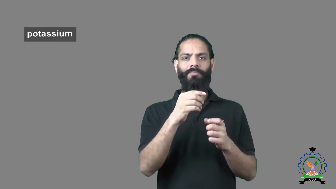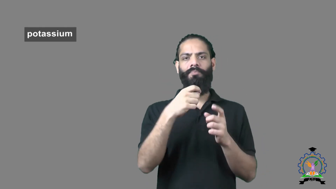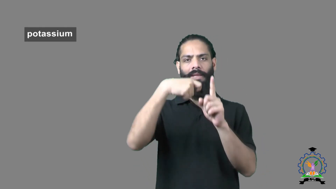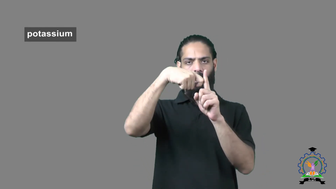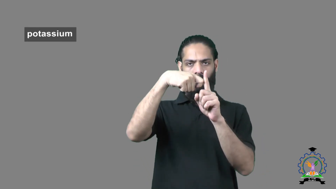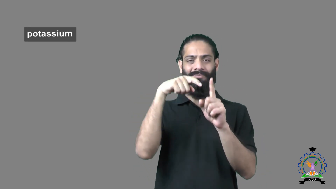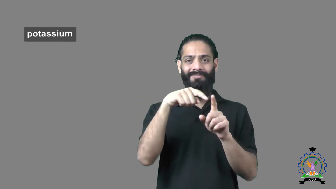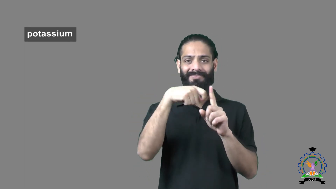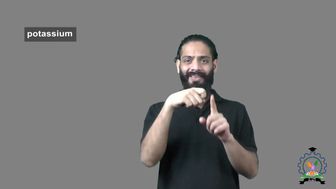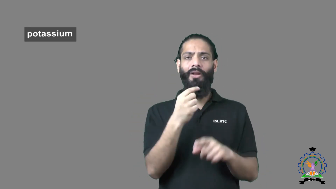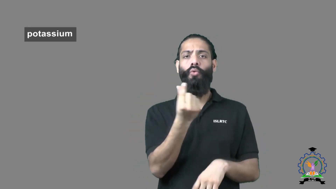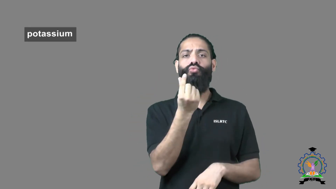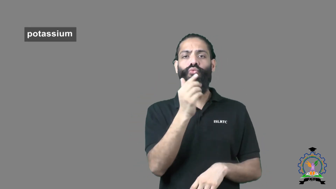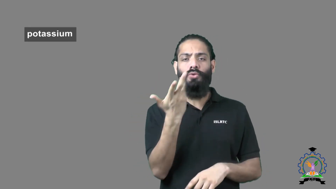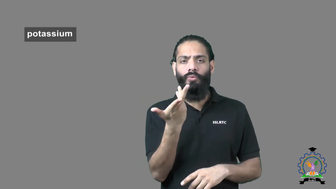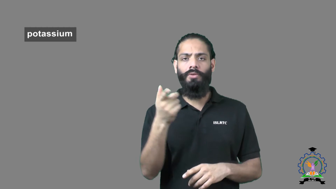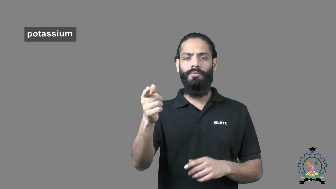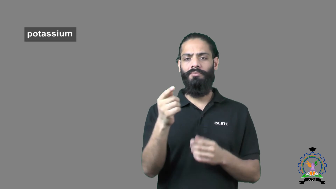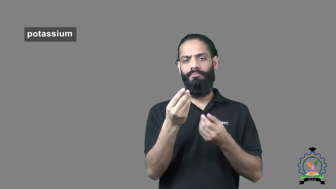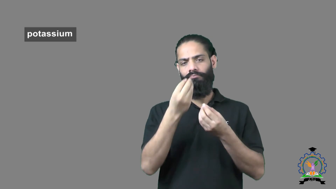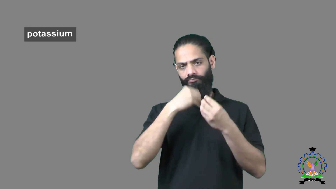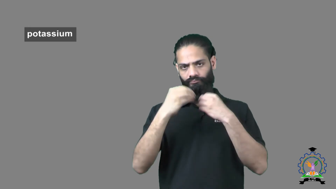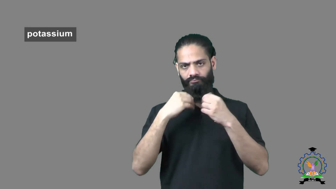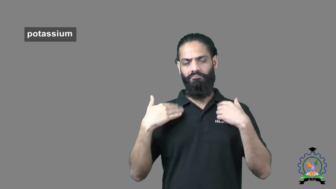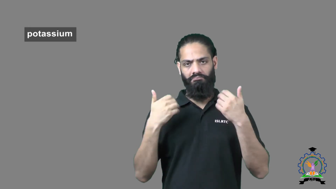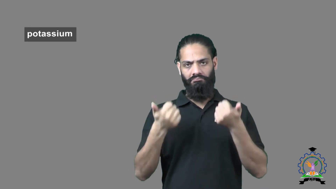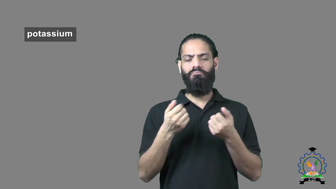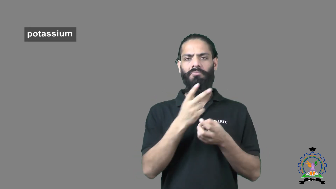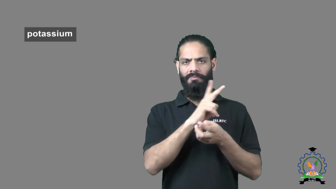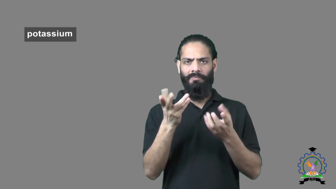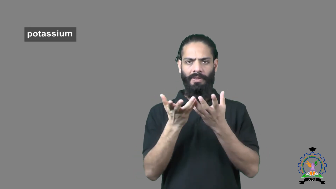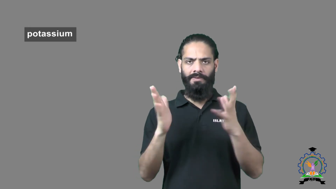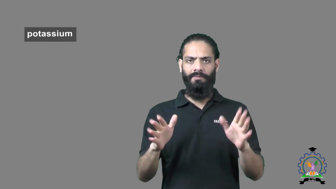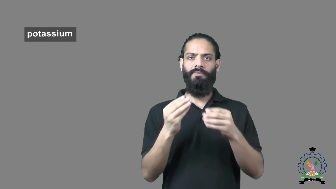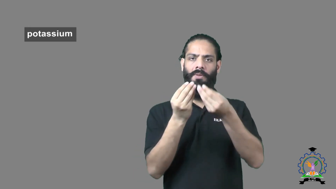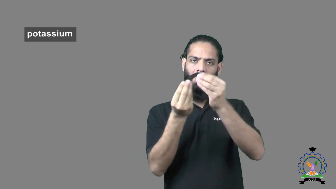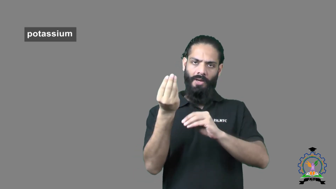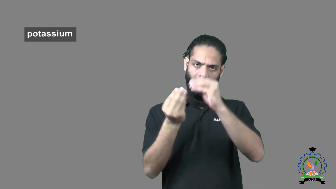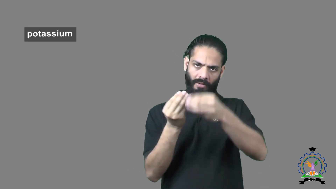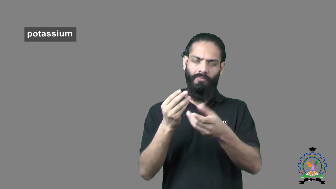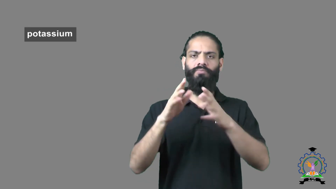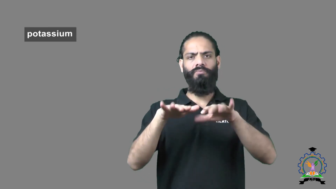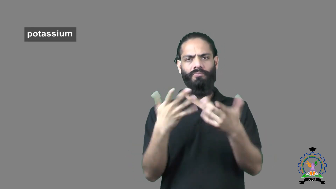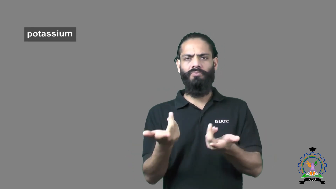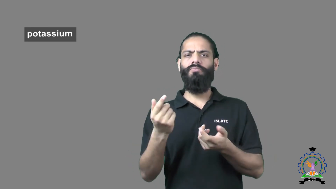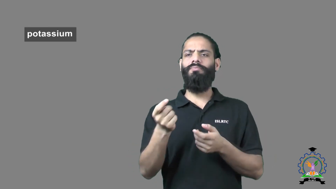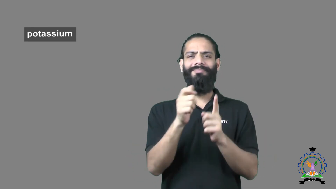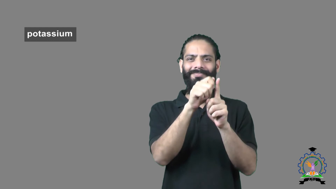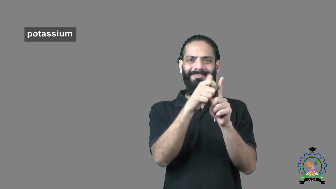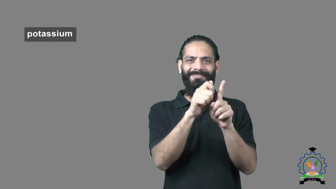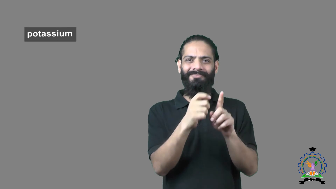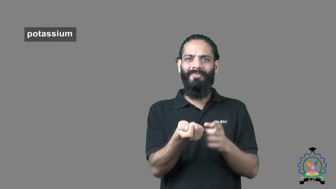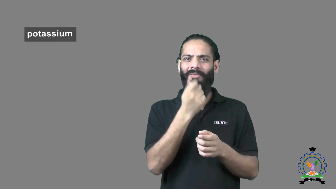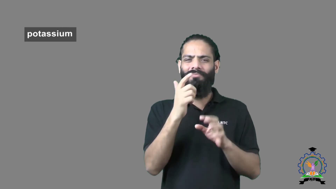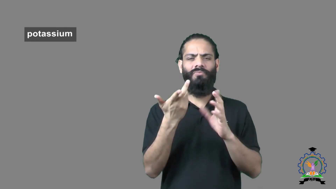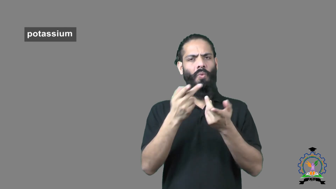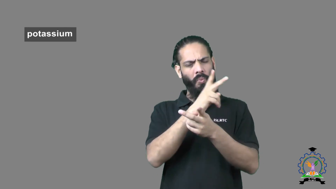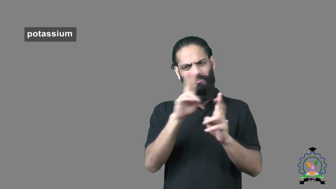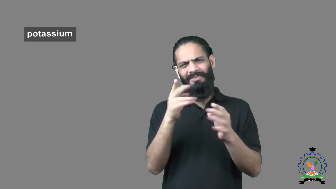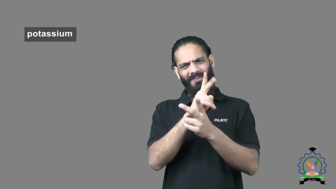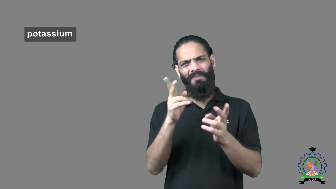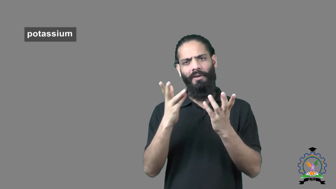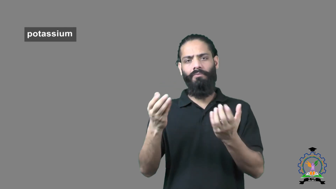potassium